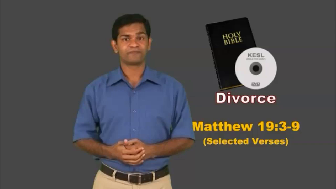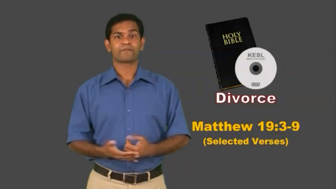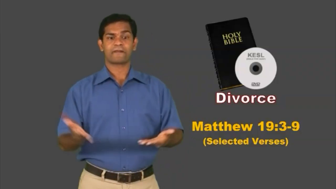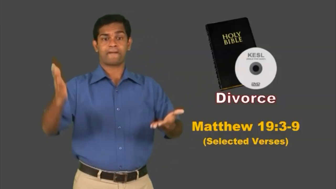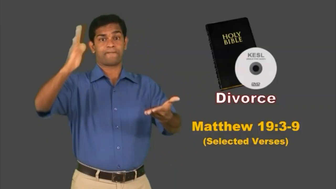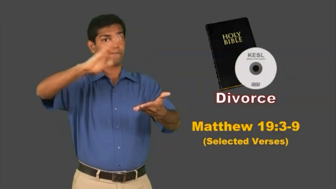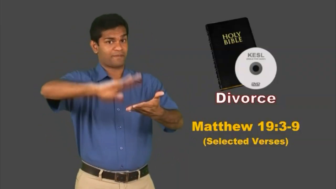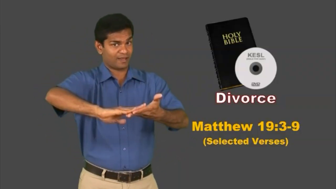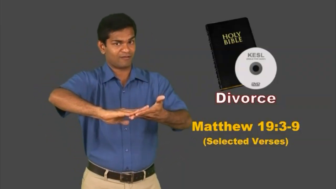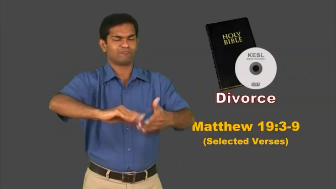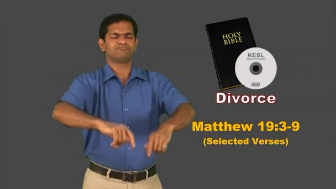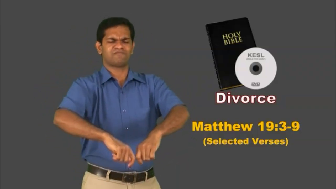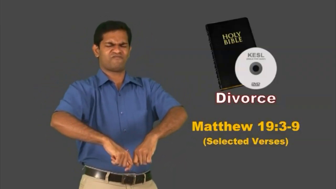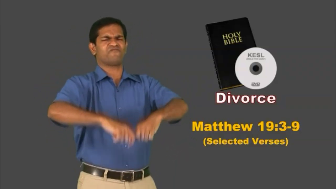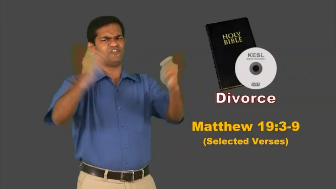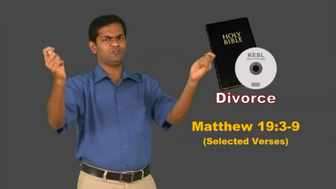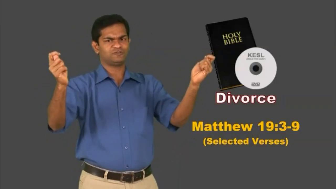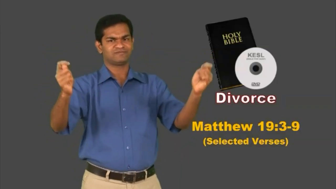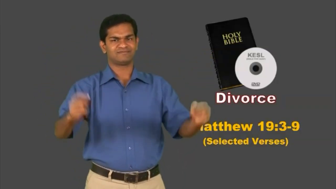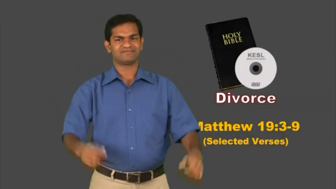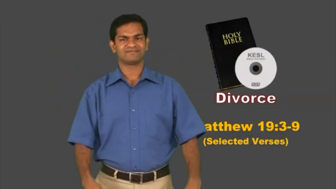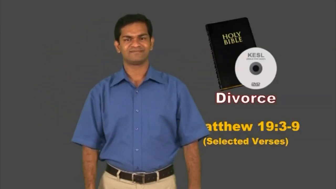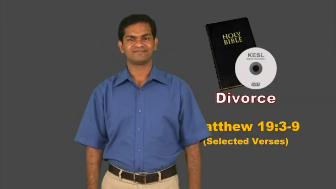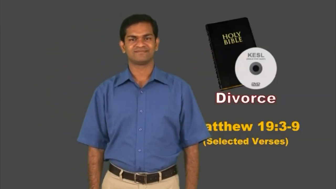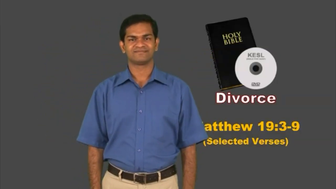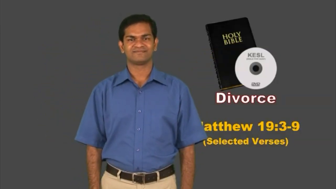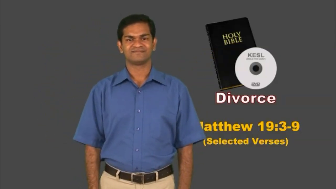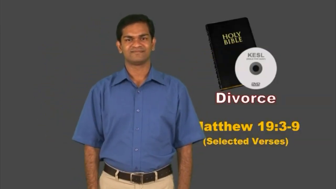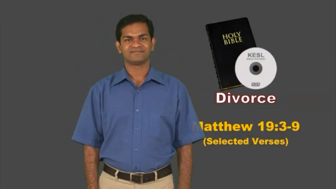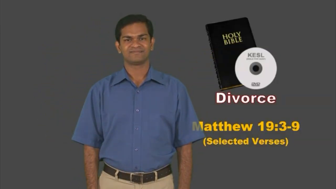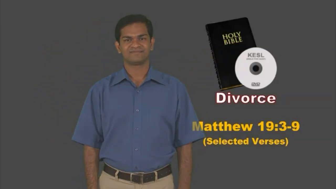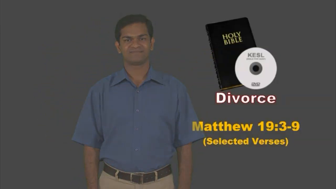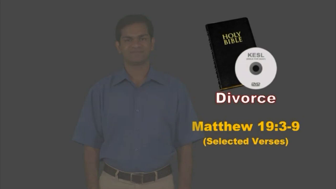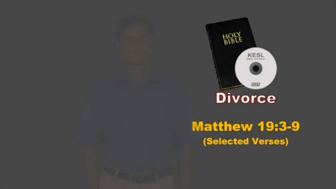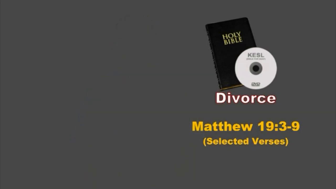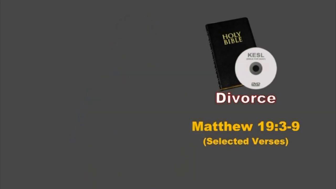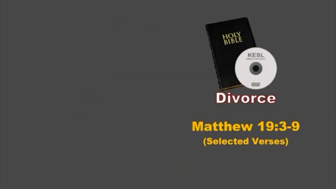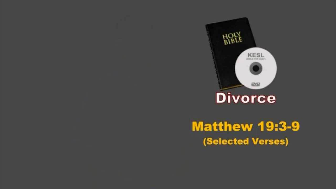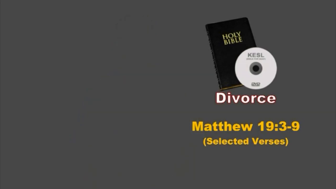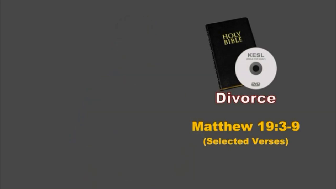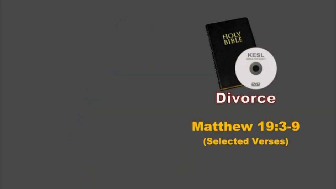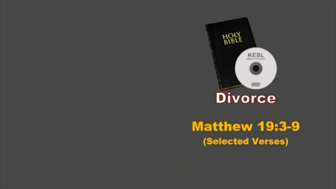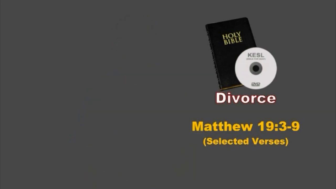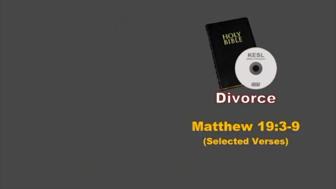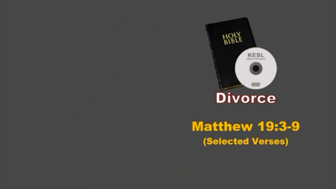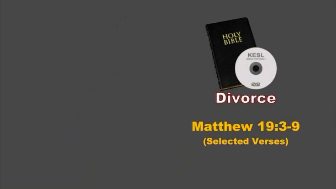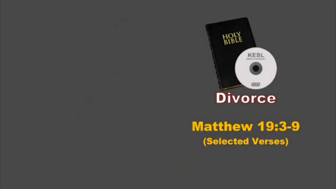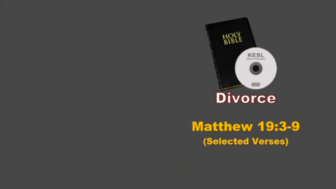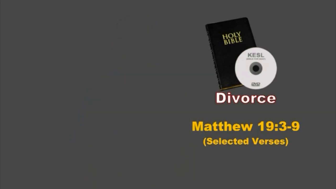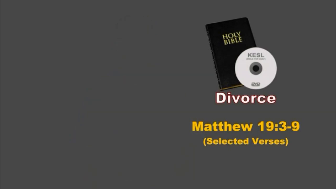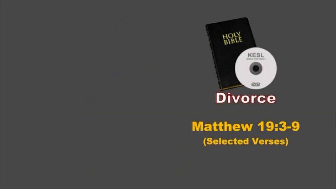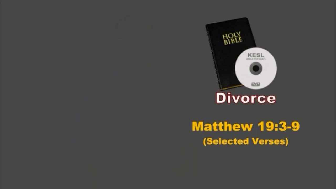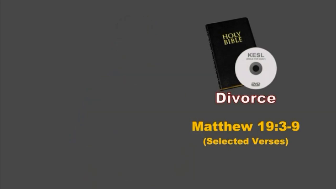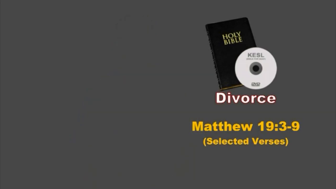Divorce